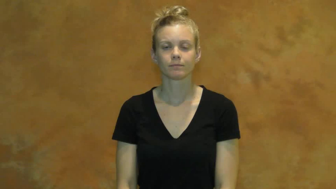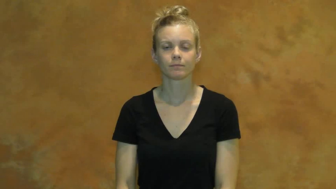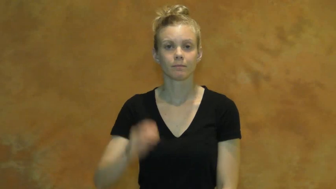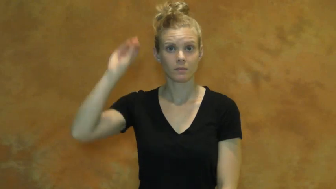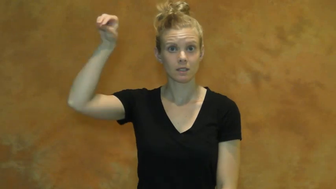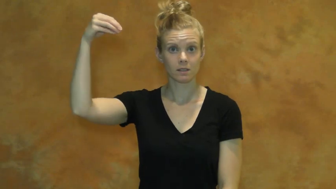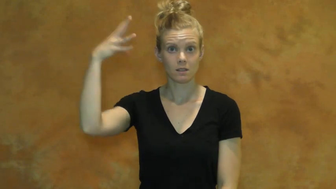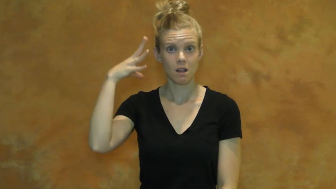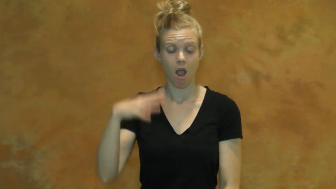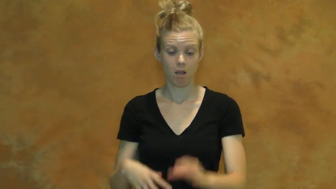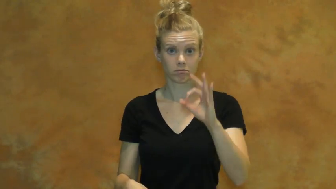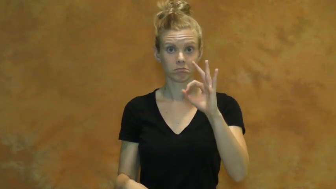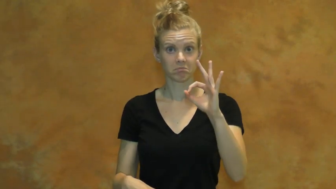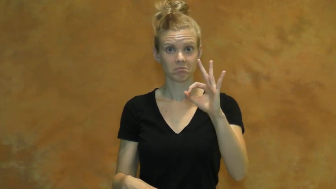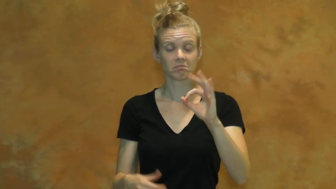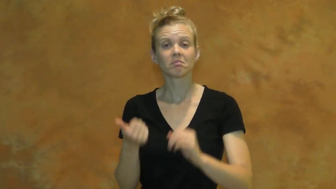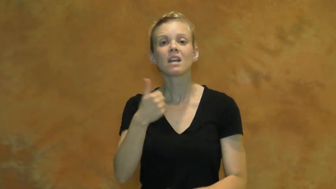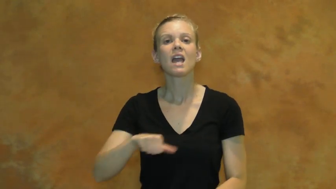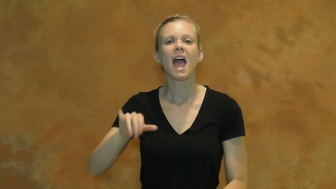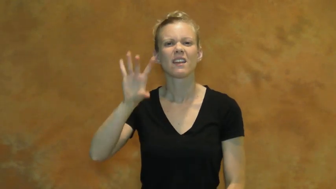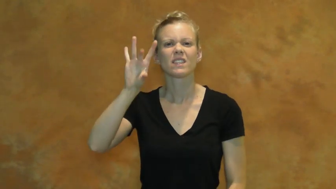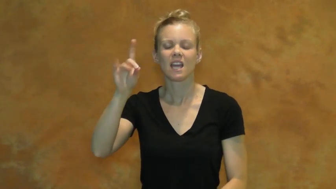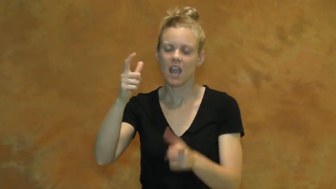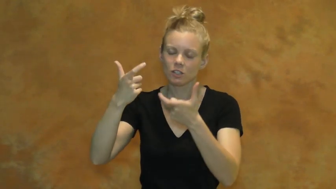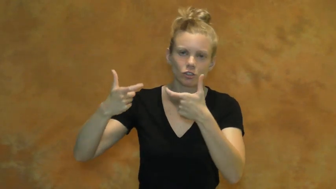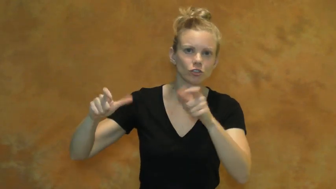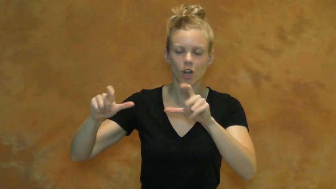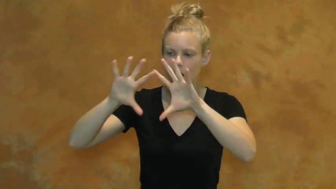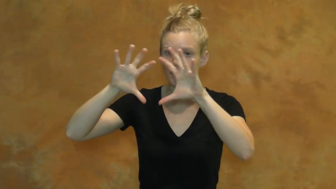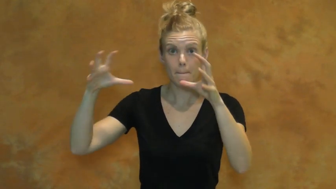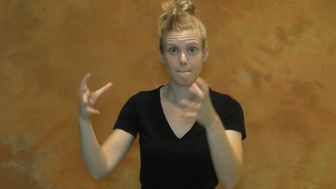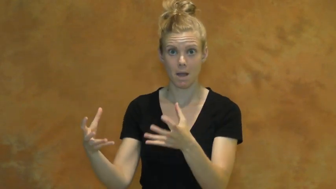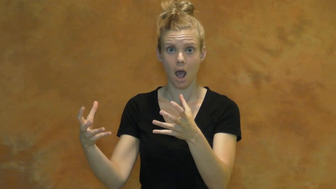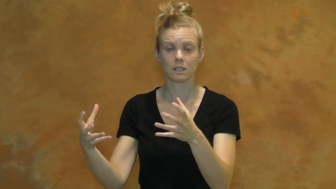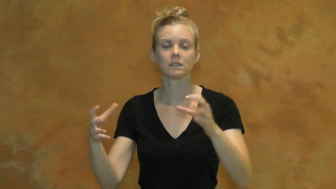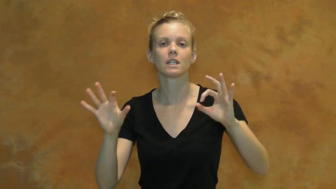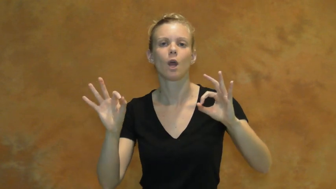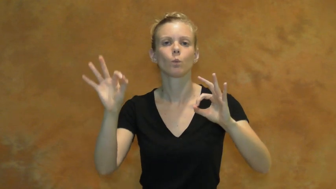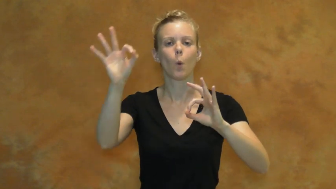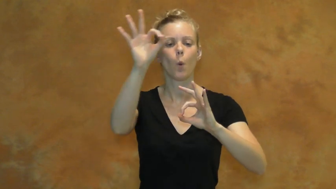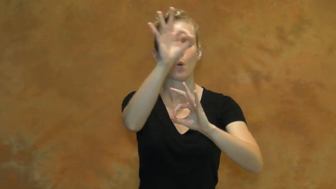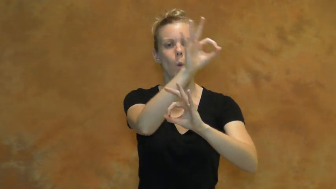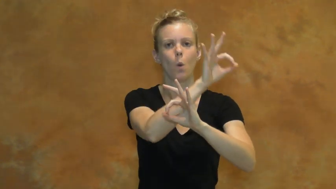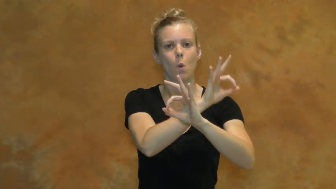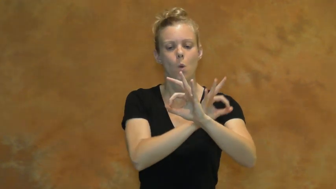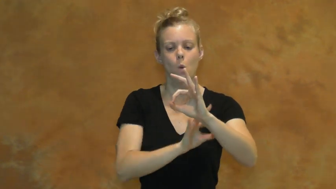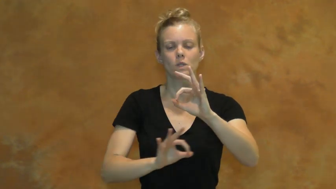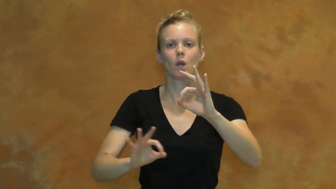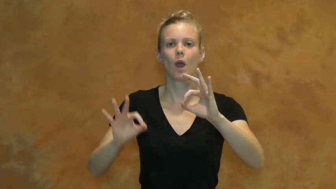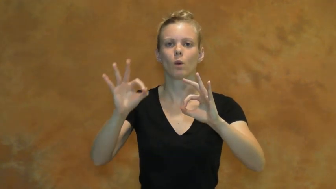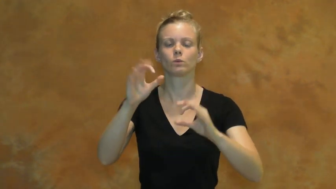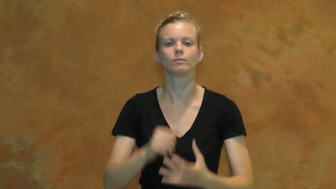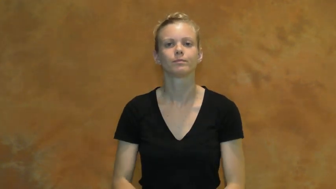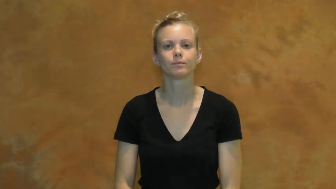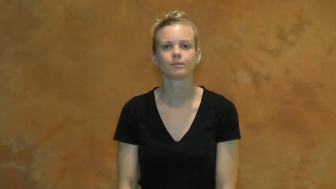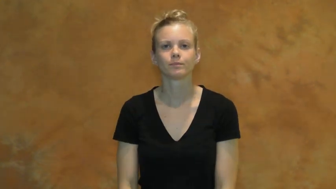planet